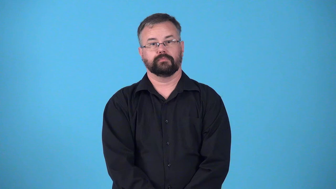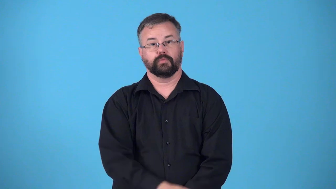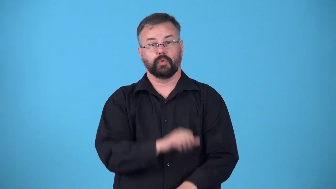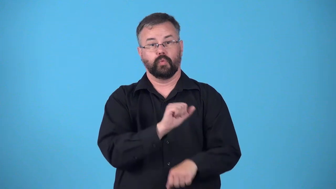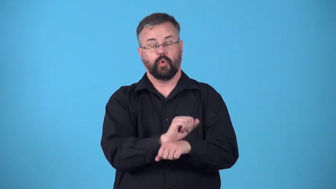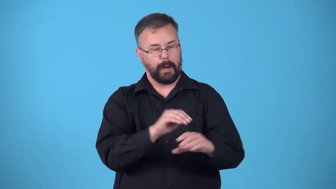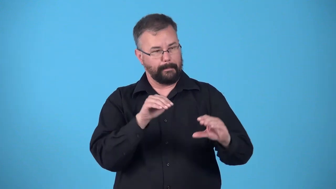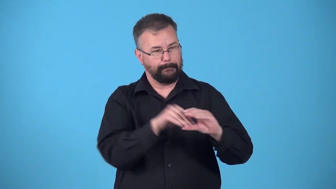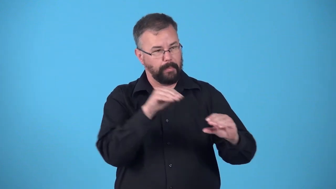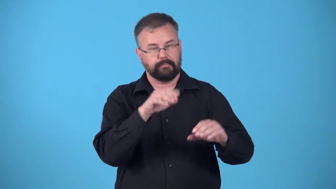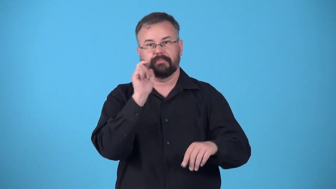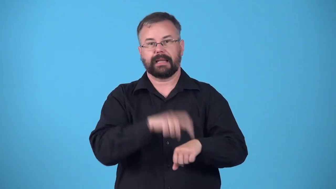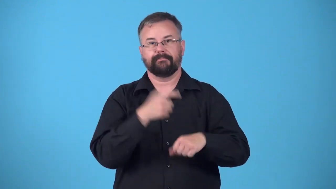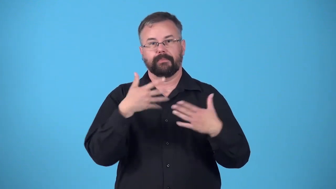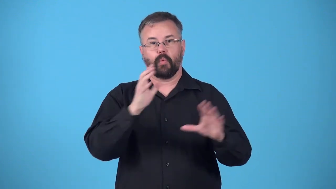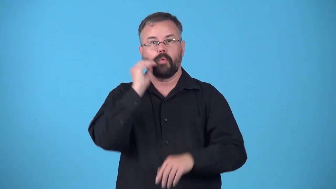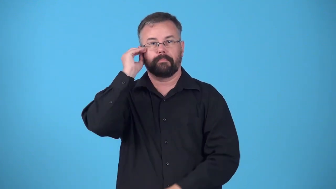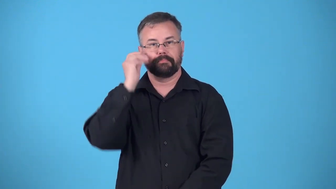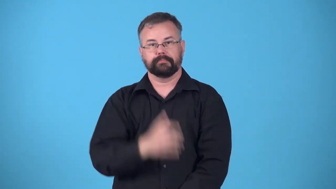clock out,clock out at, punch out, punch out at, check out,sign out